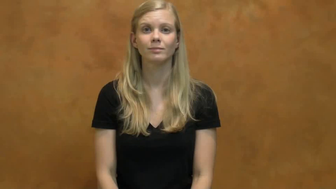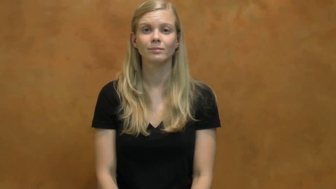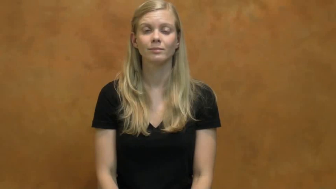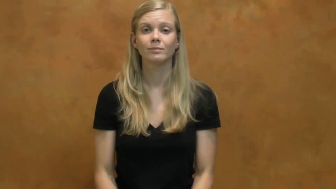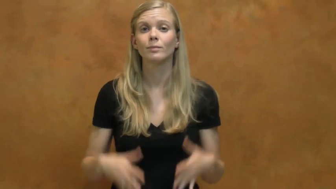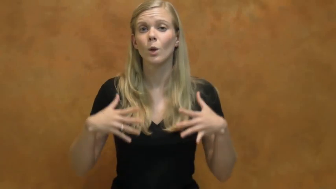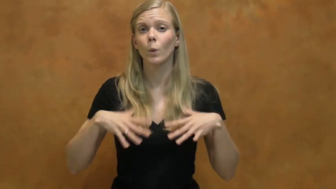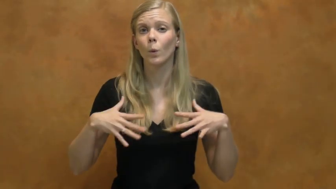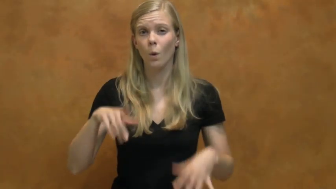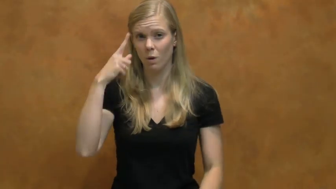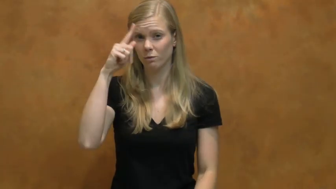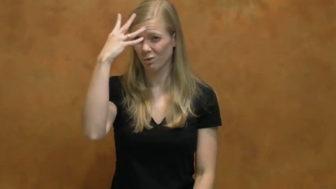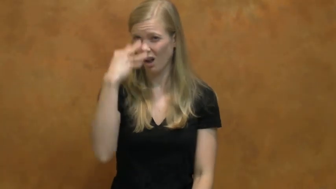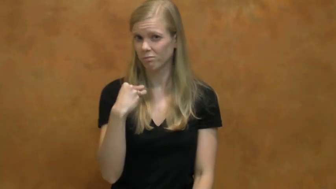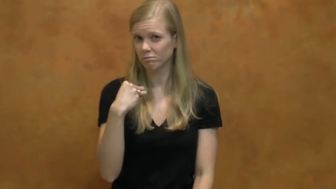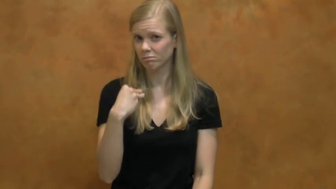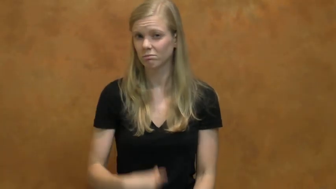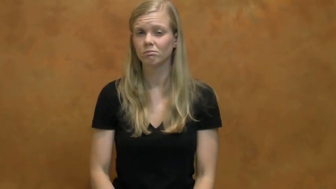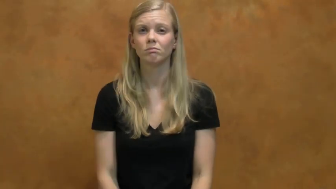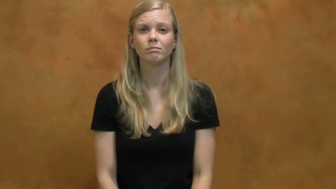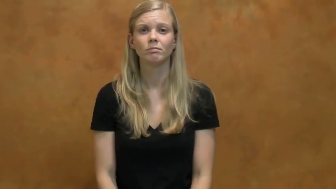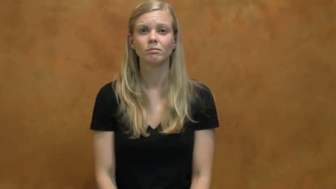night shirt